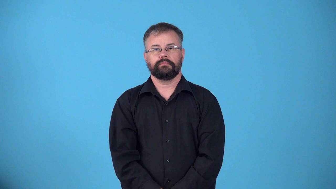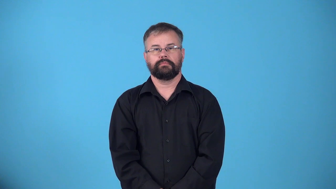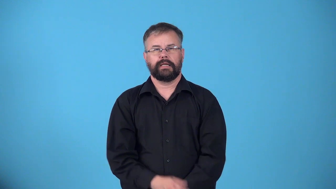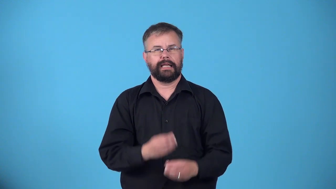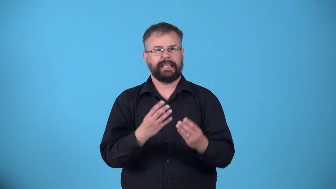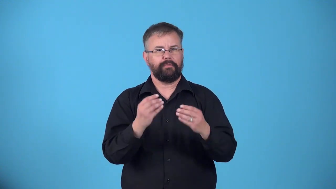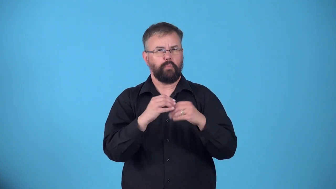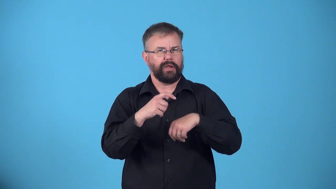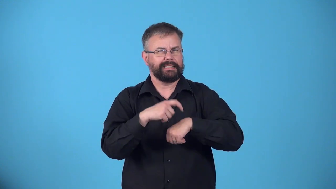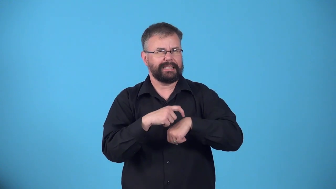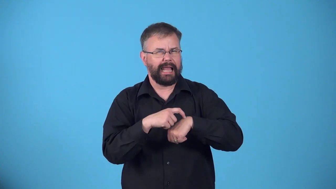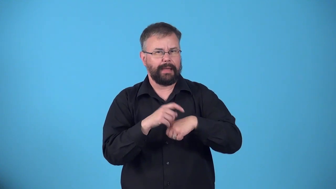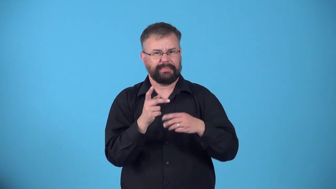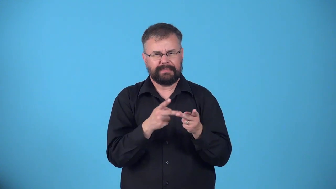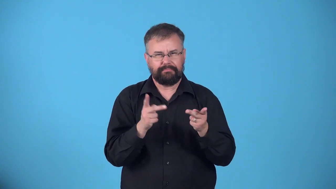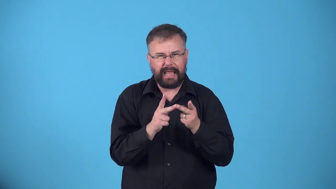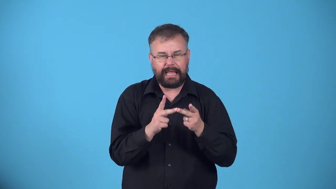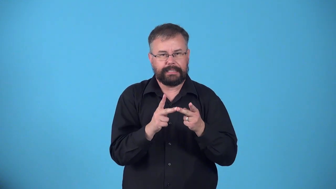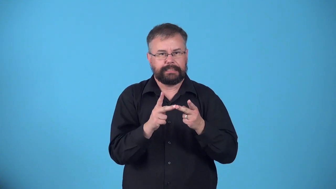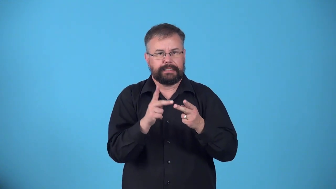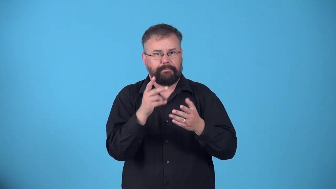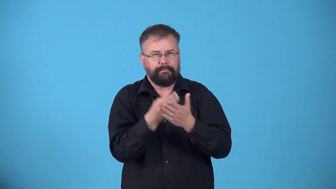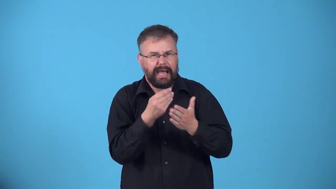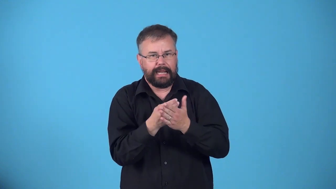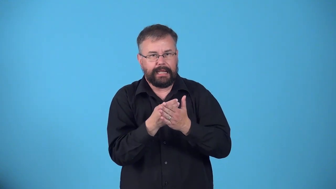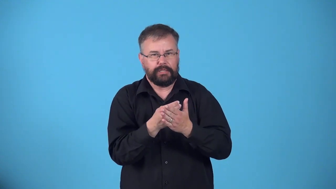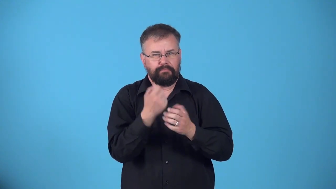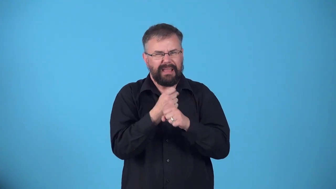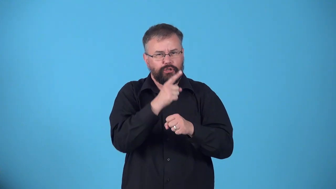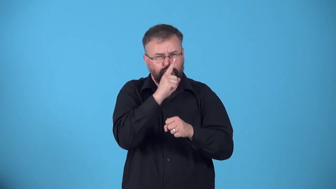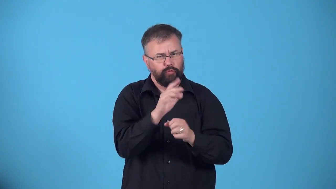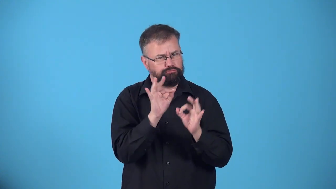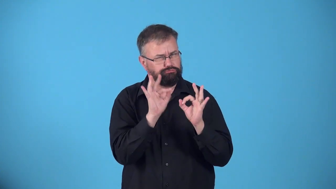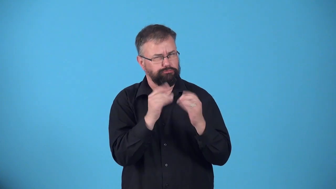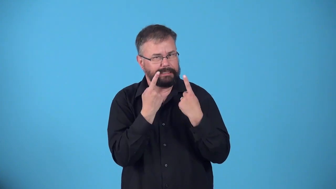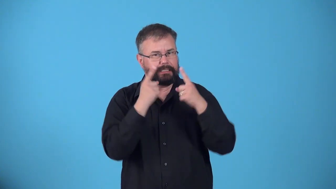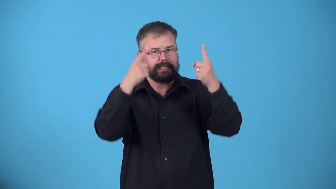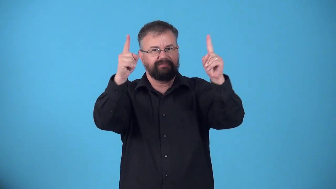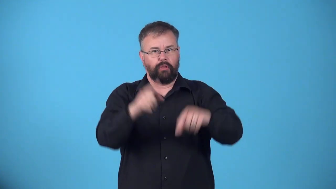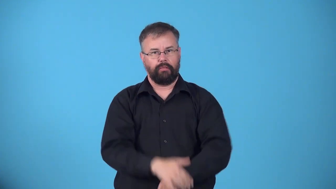leeway